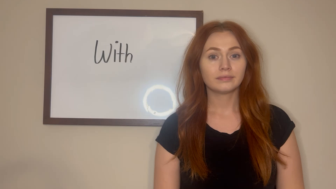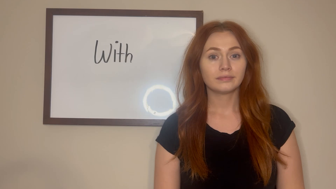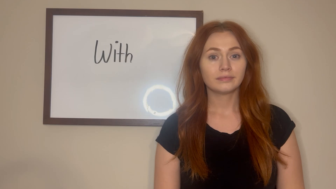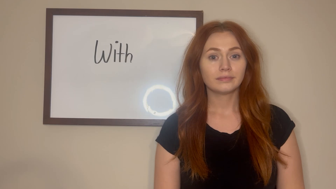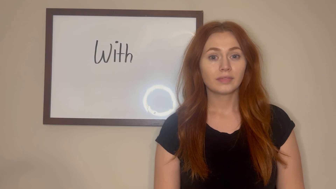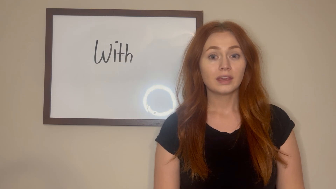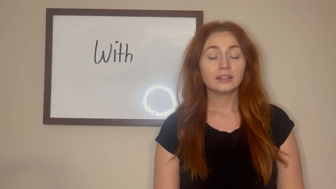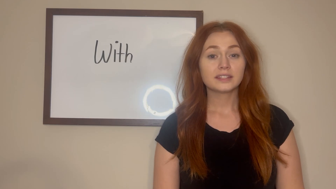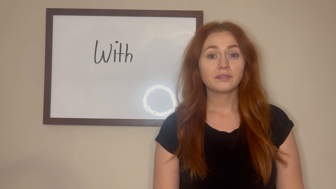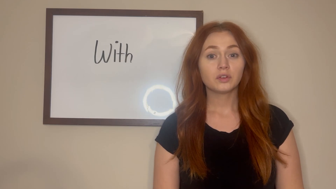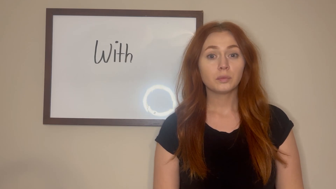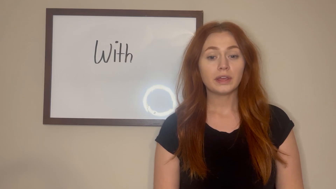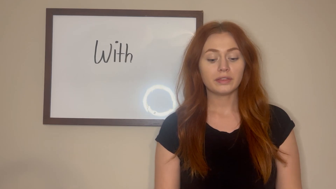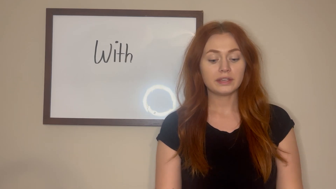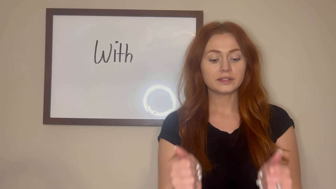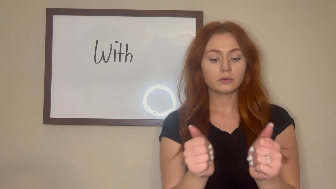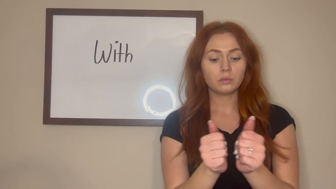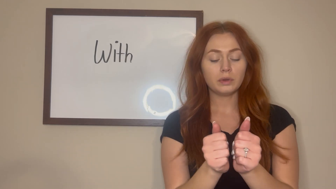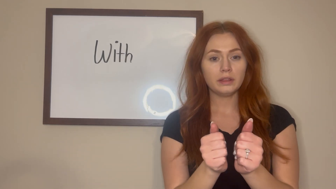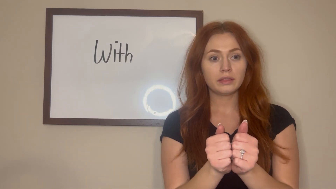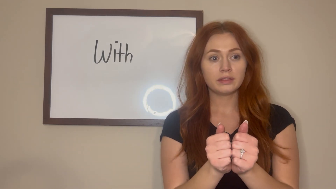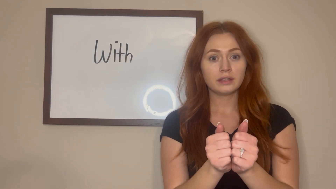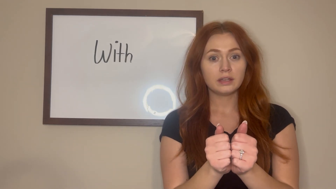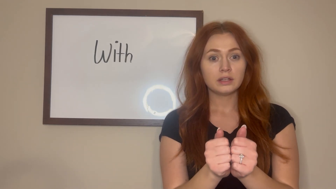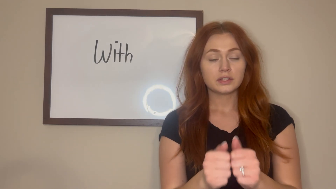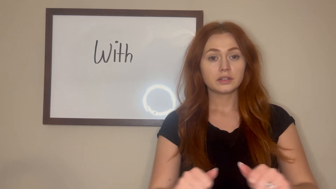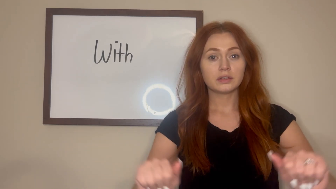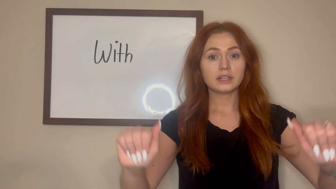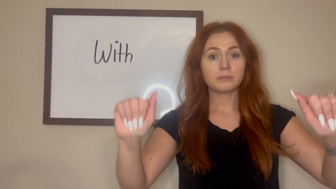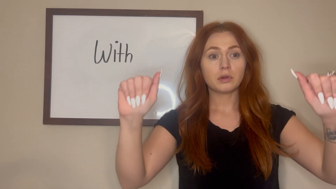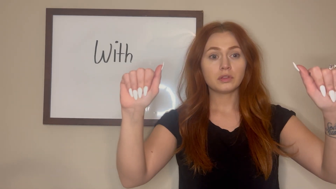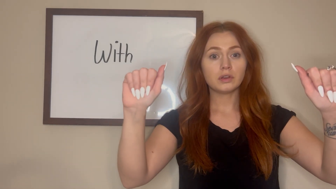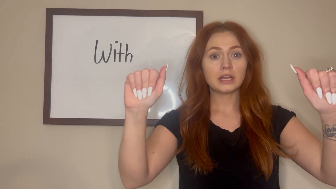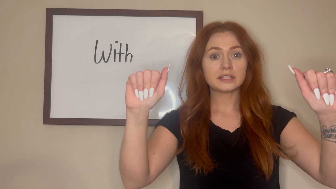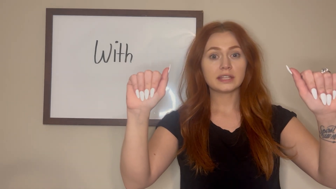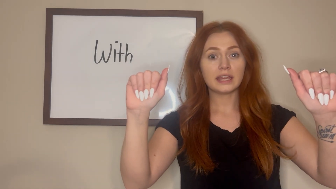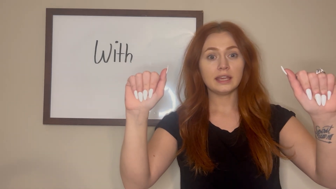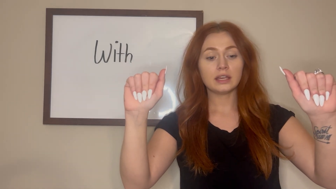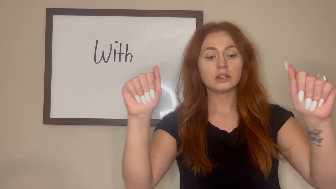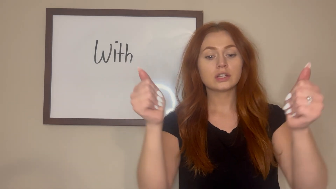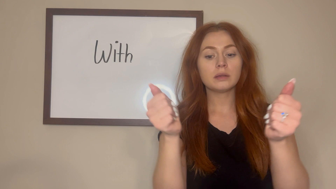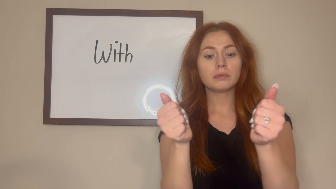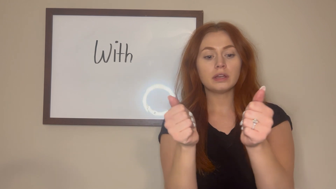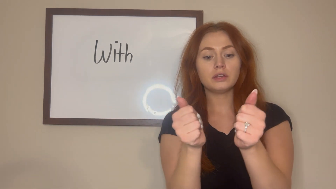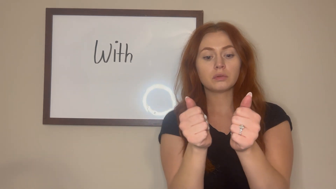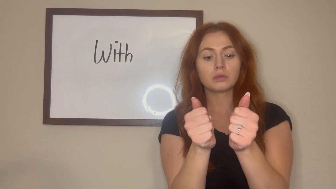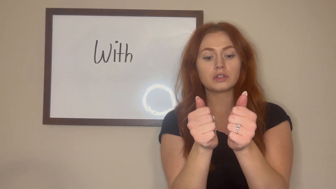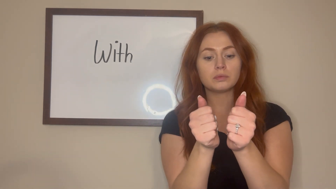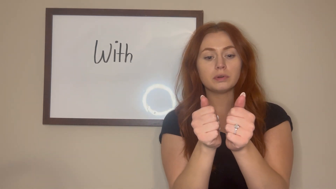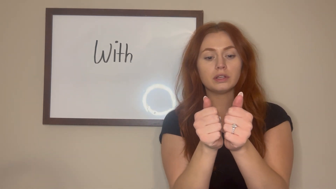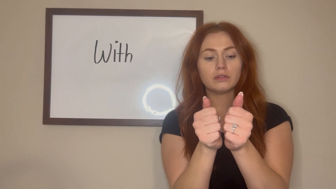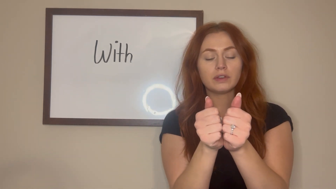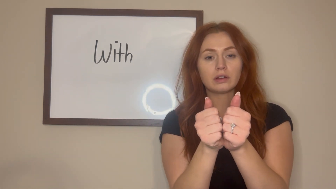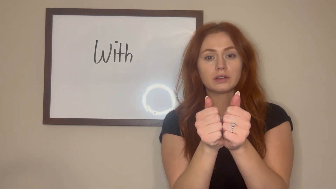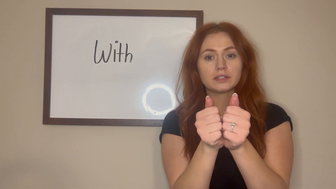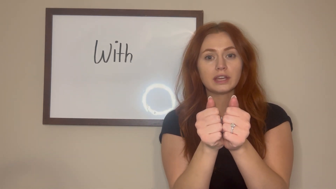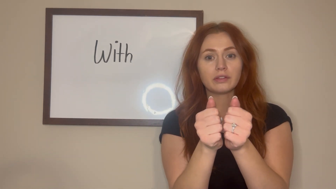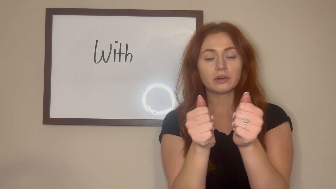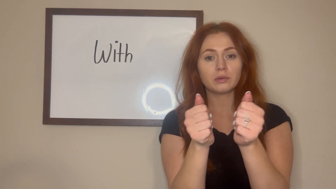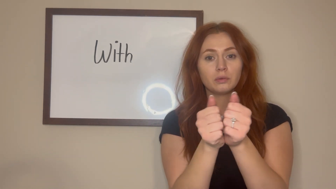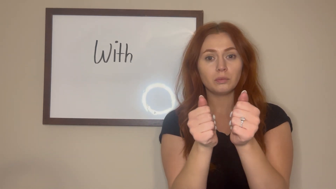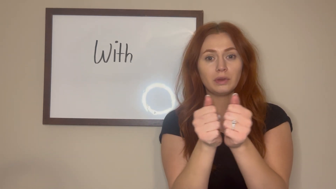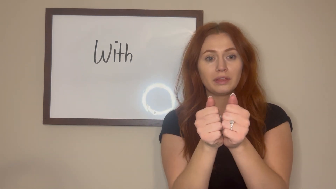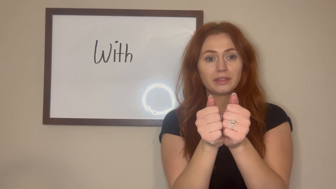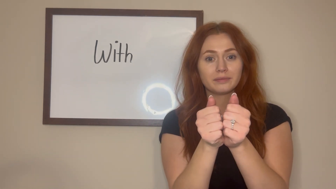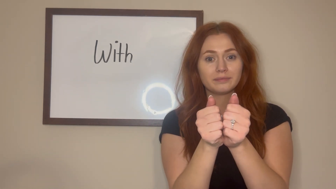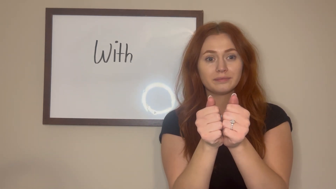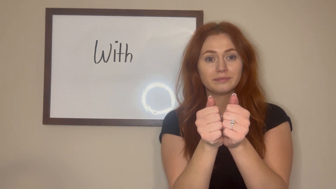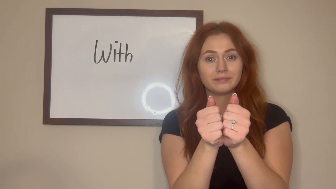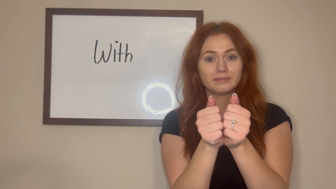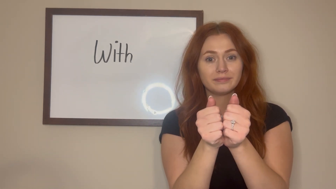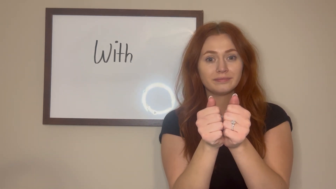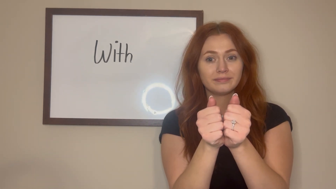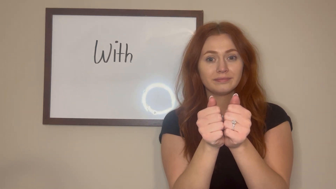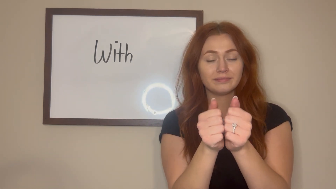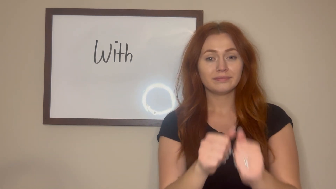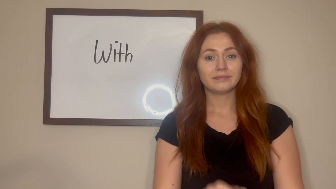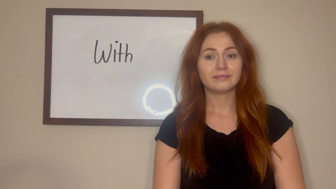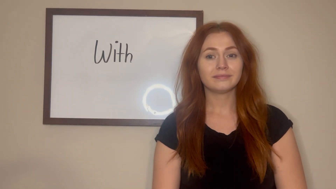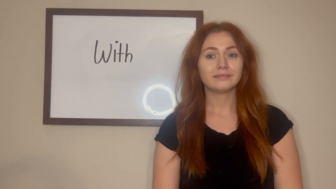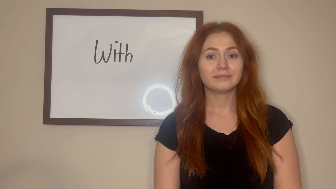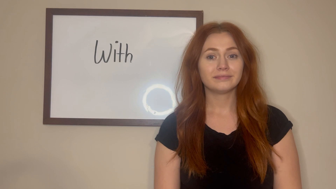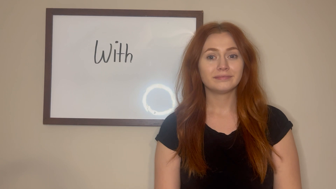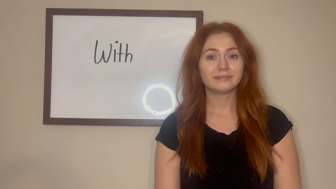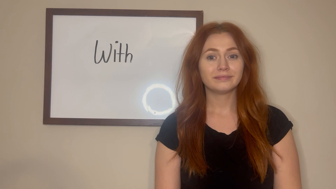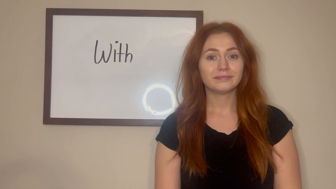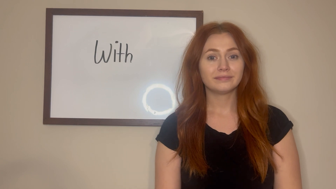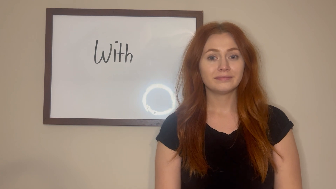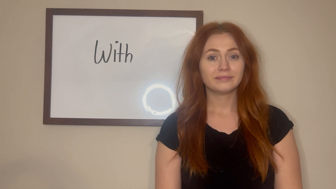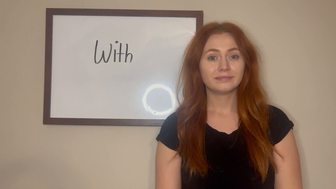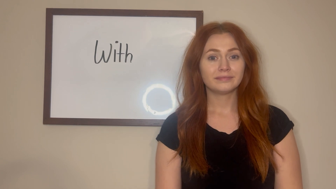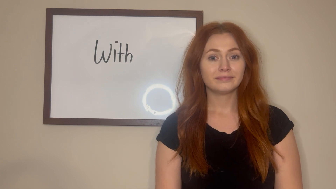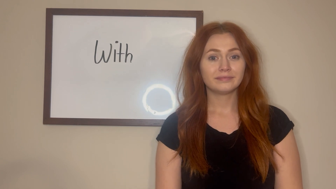With